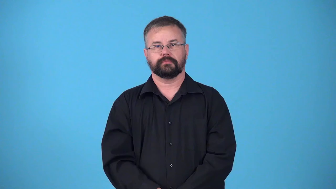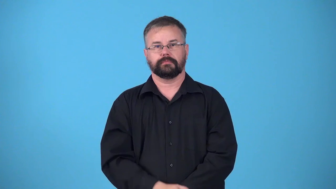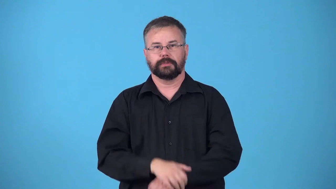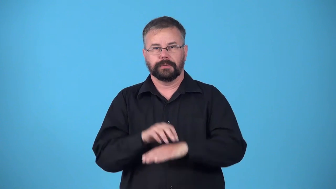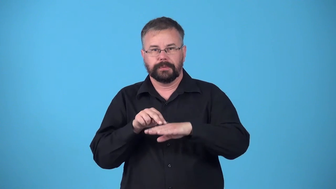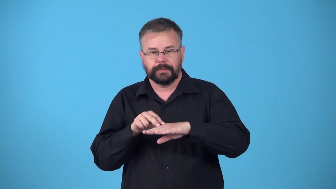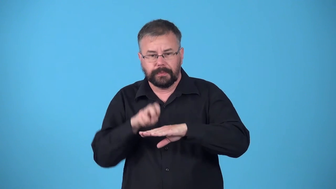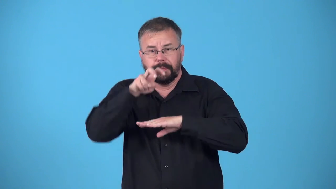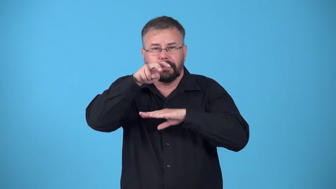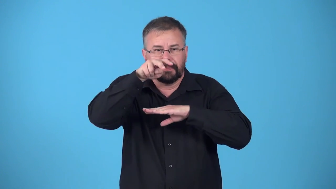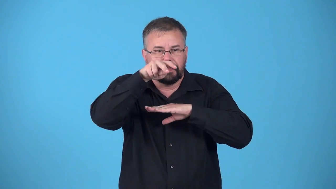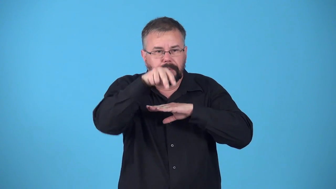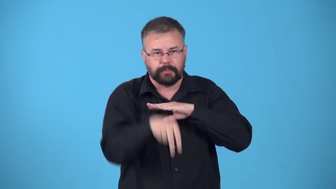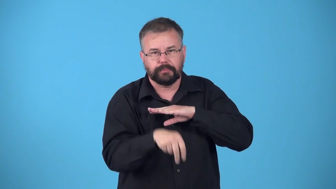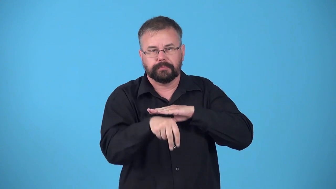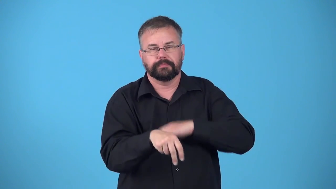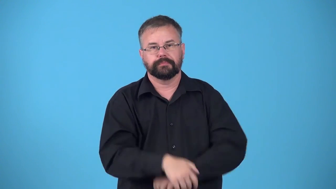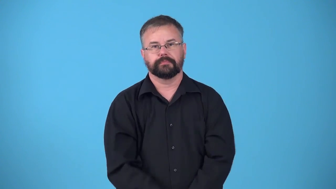dive